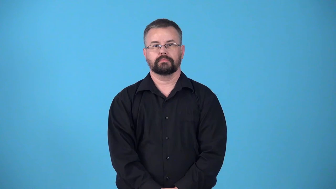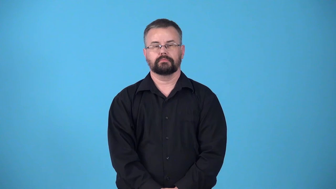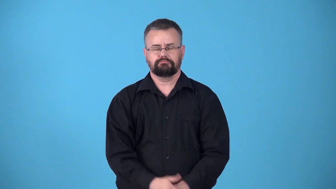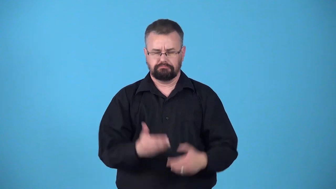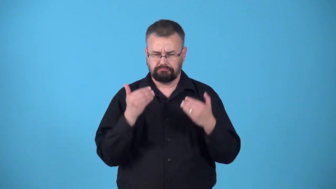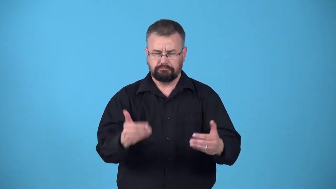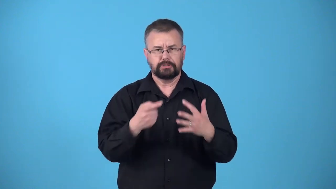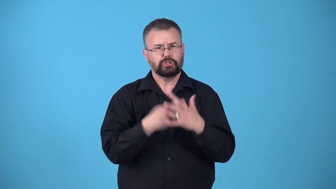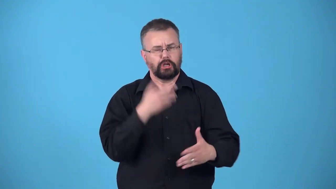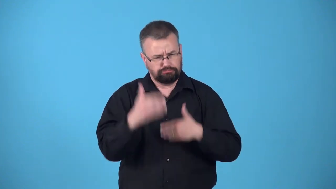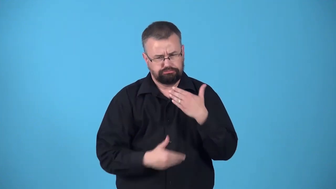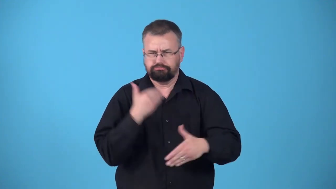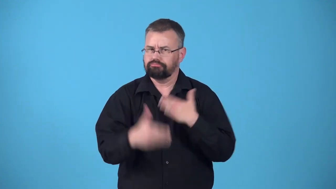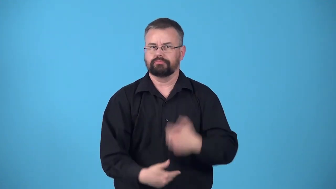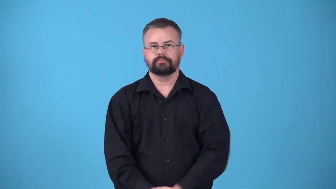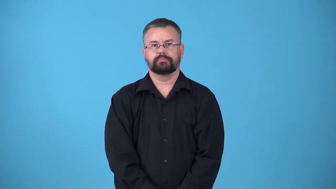get the ball rolling, get the show on the road